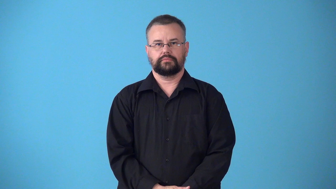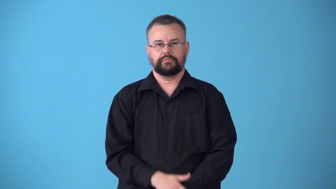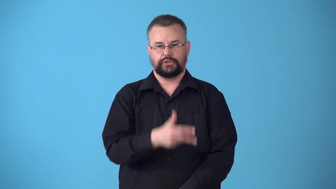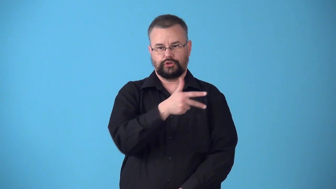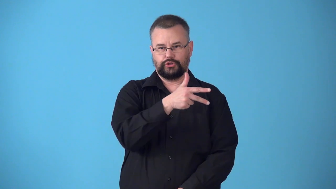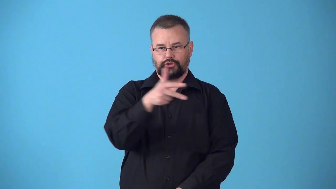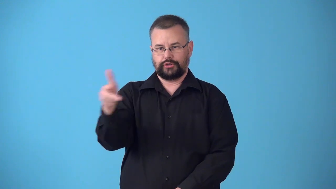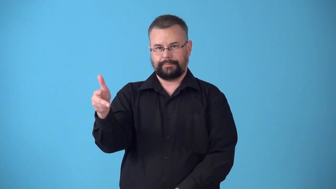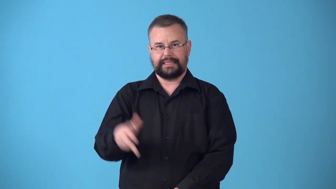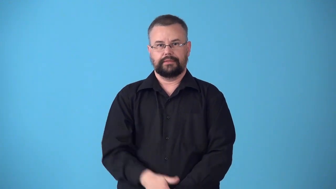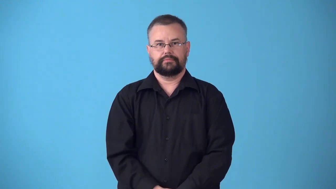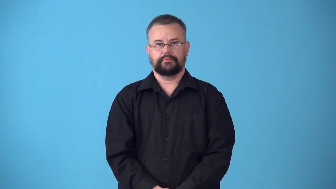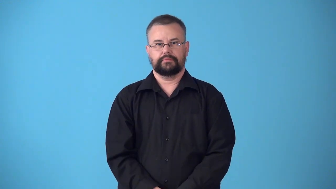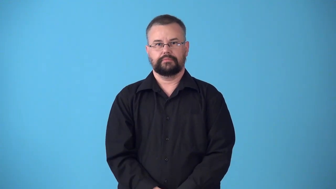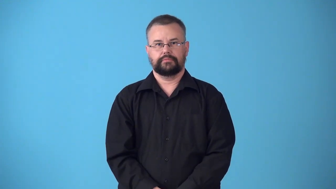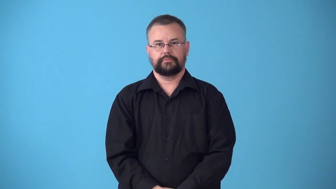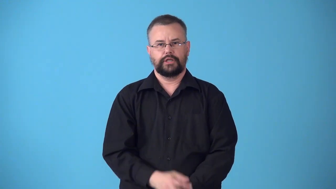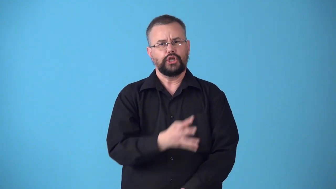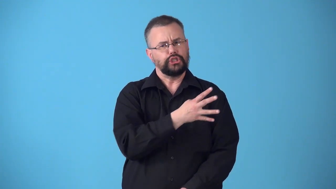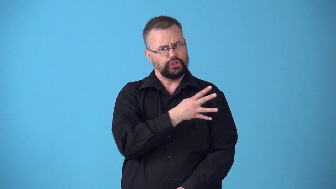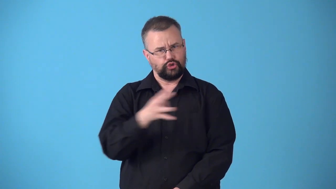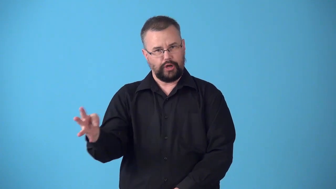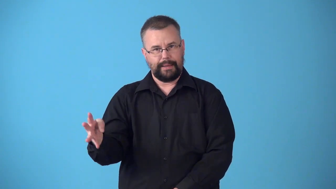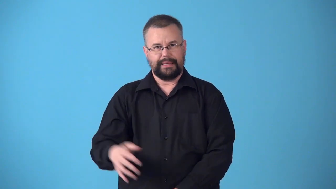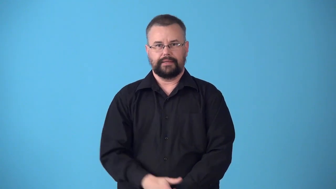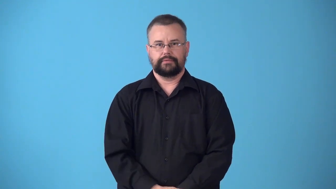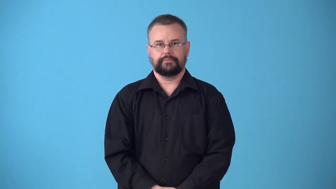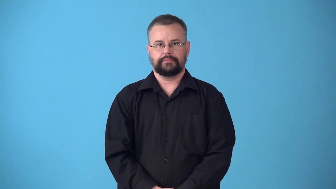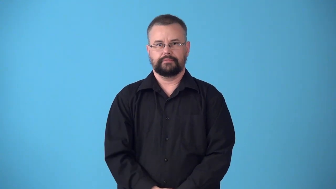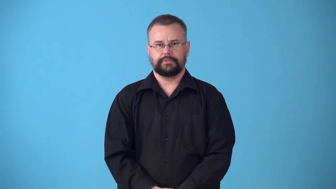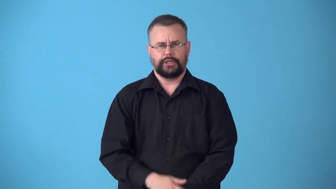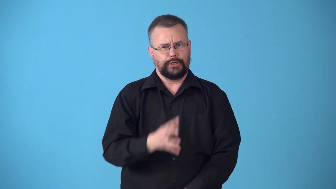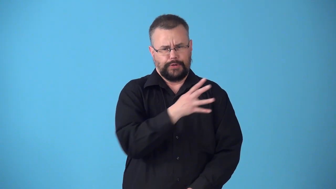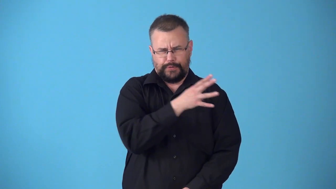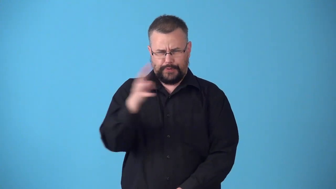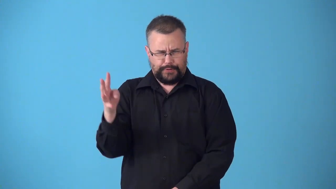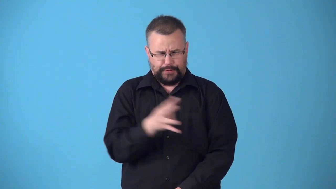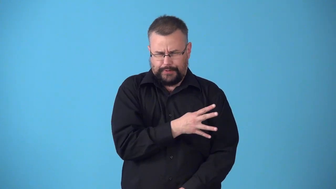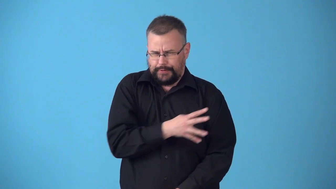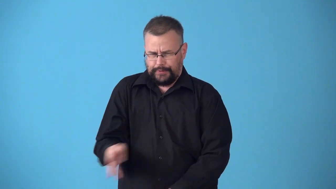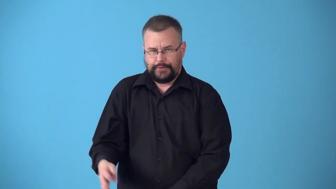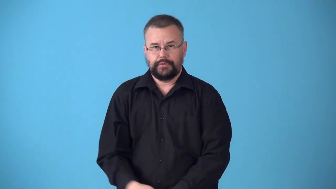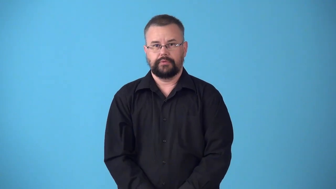stripes,several stripes,lots of stripes